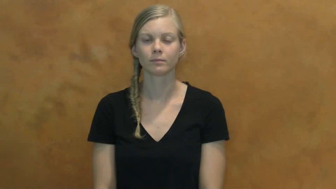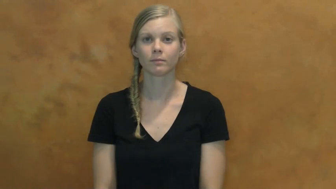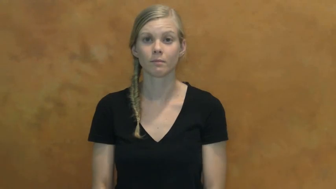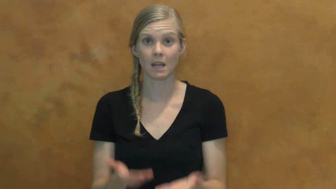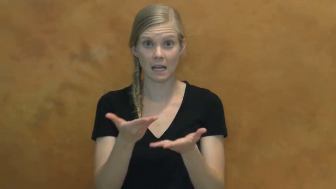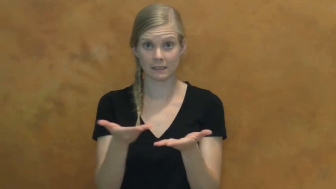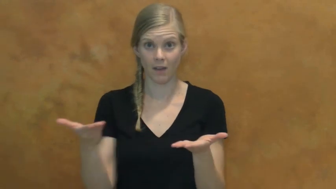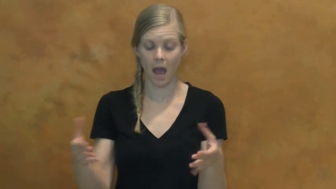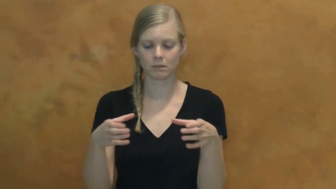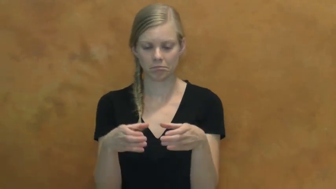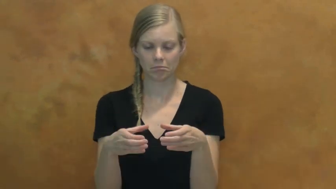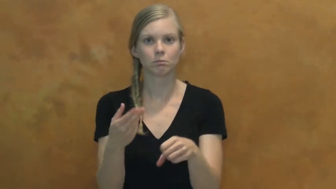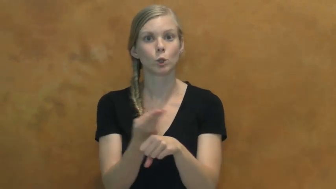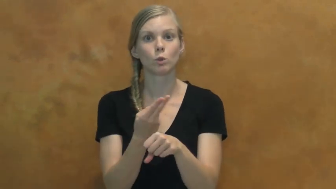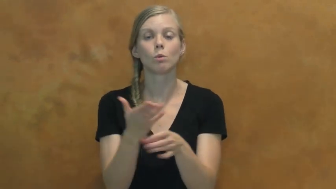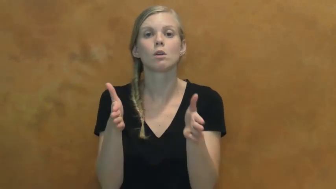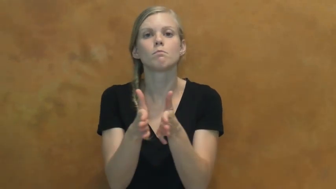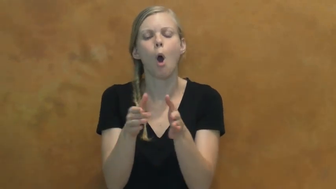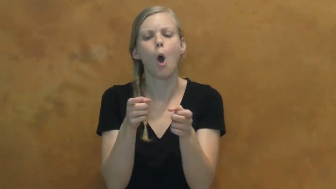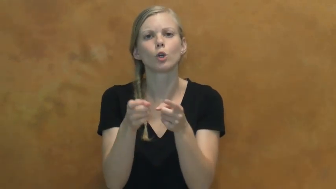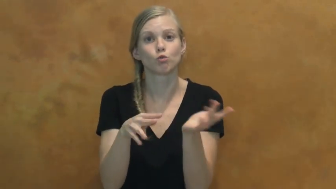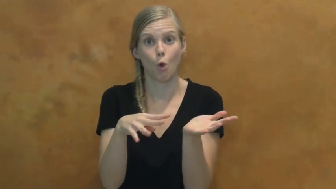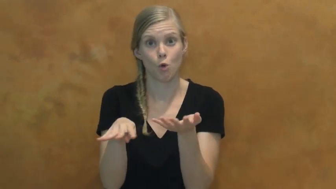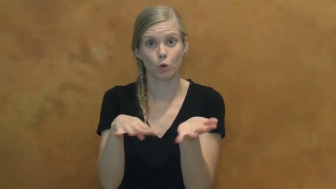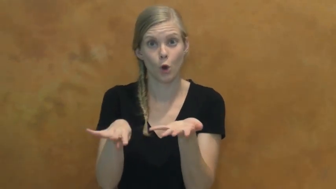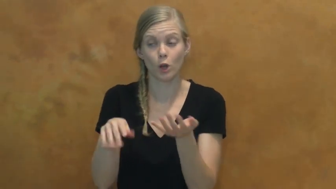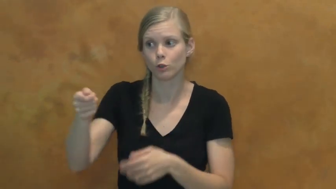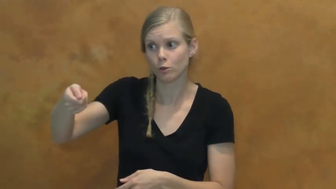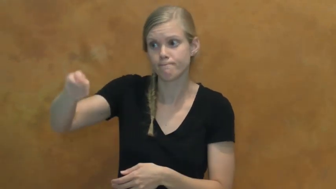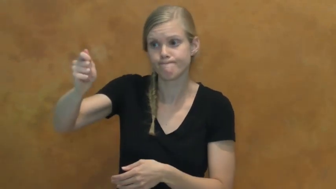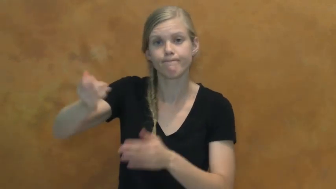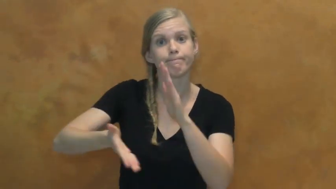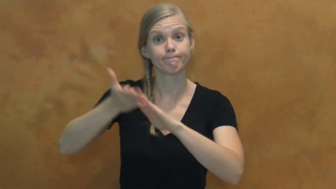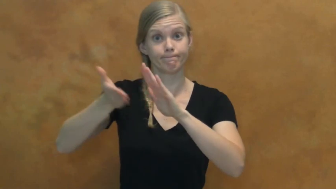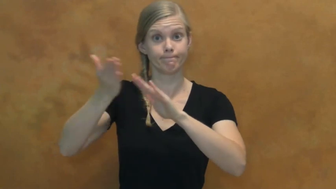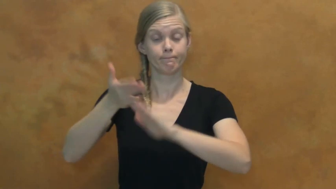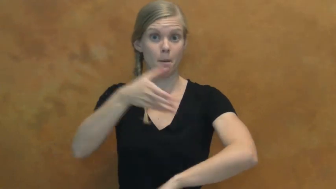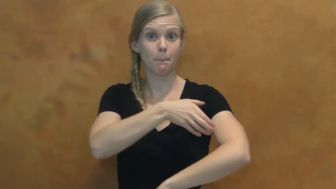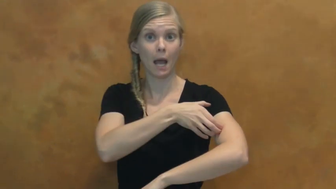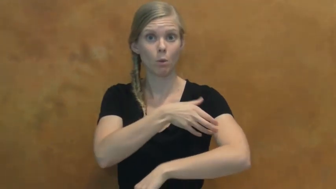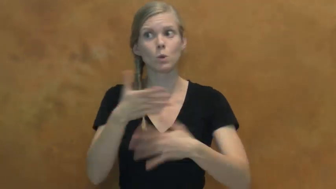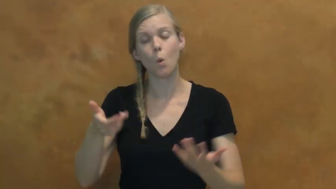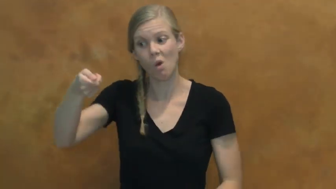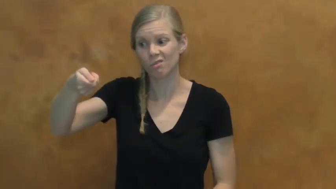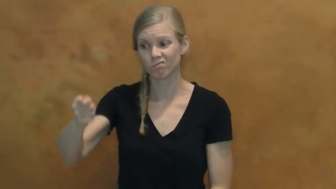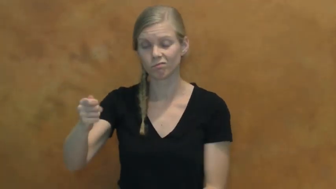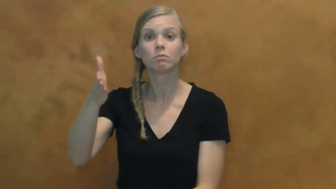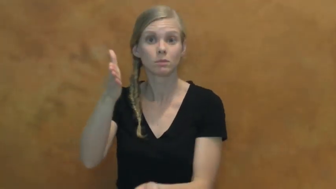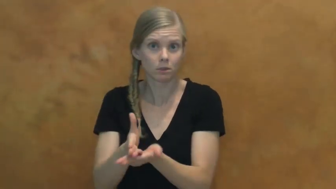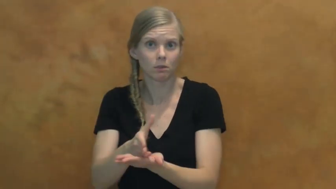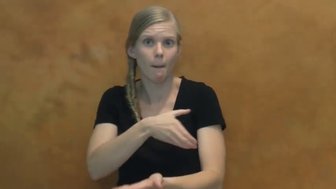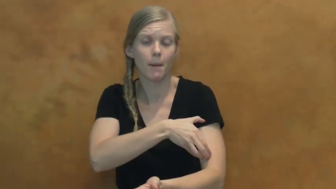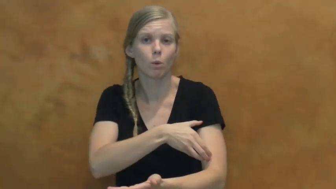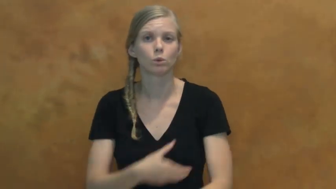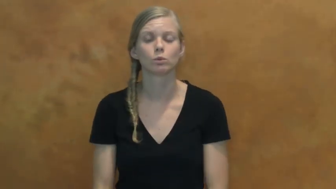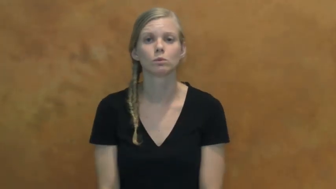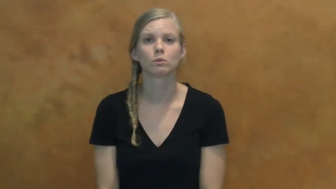main contracor